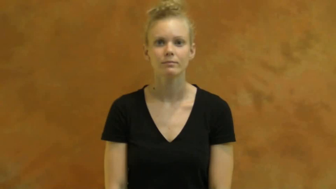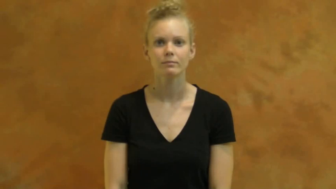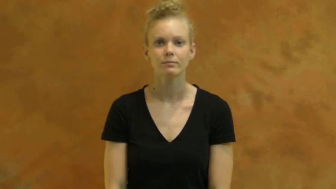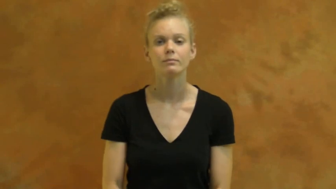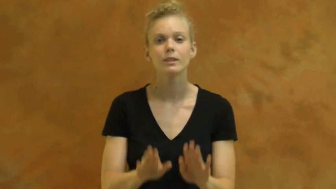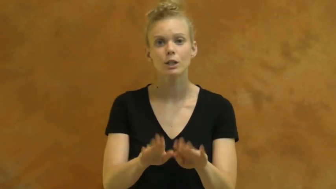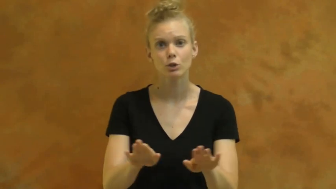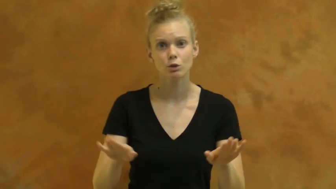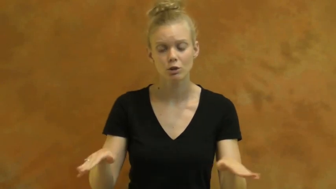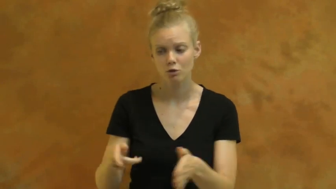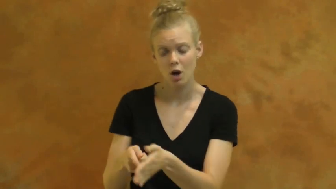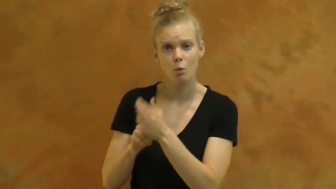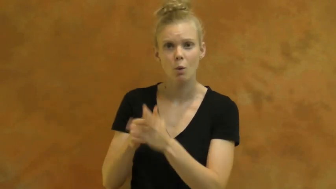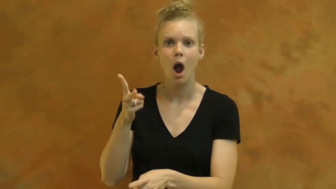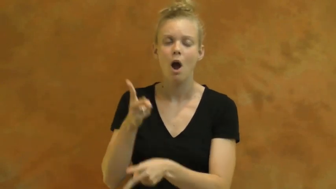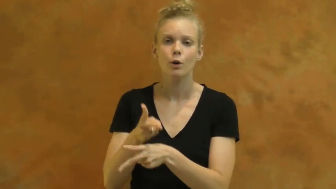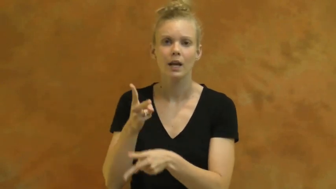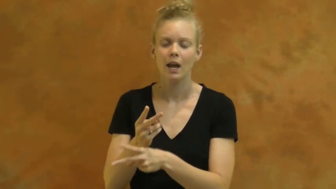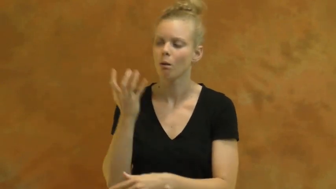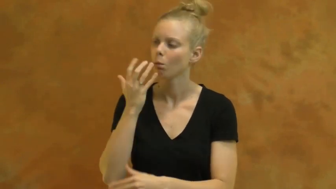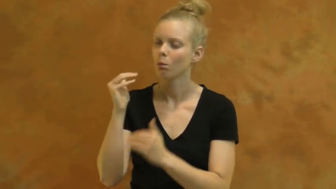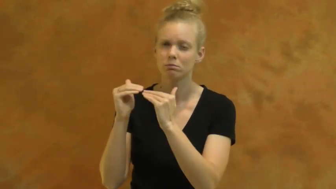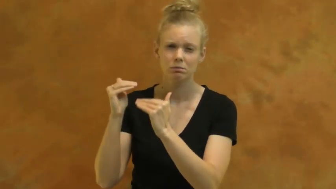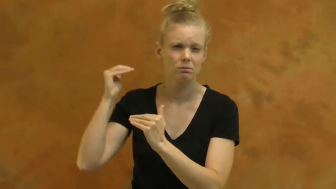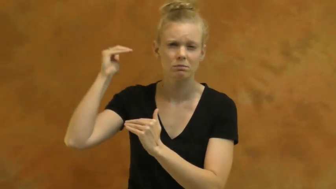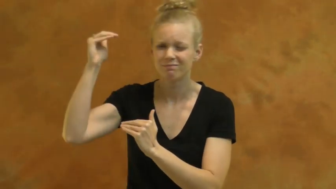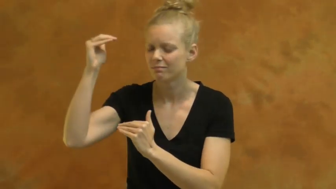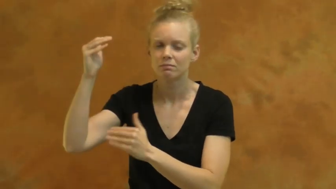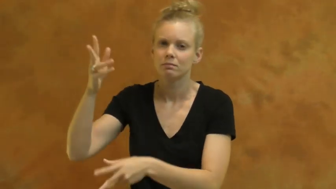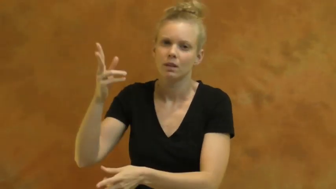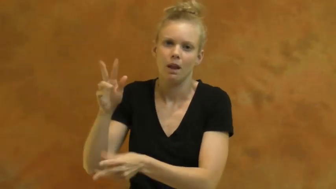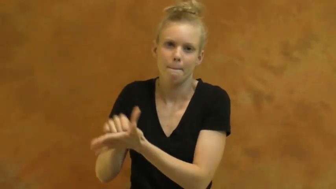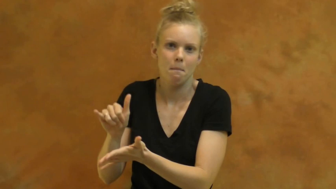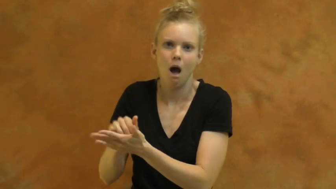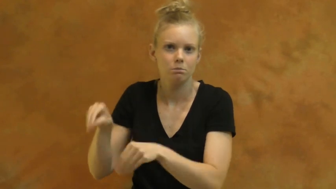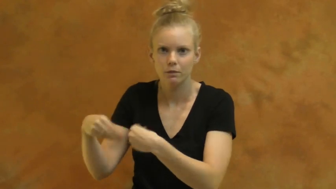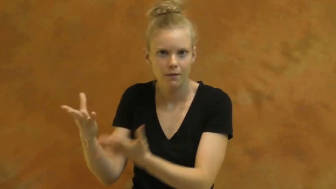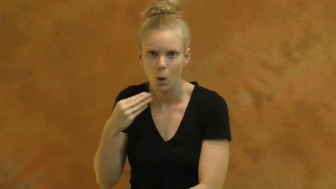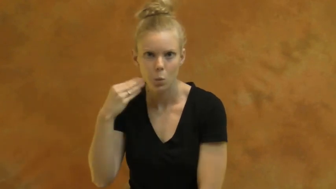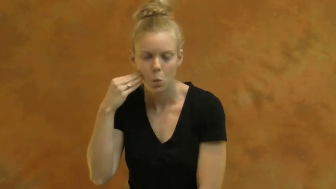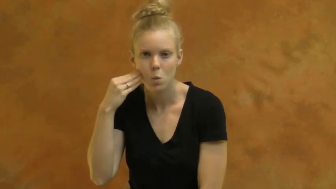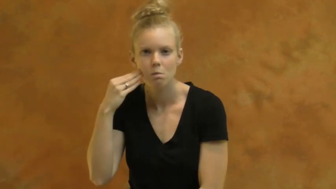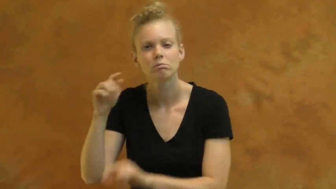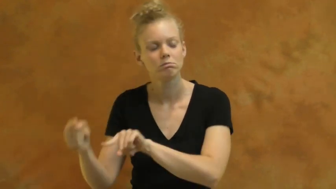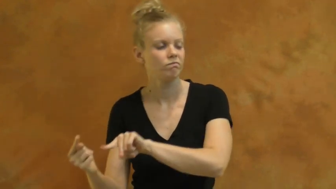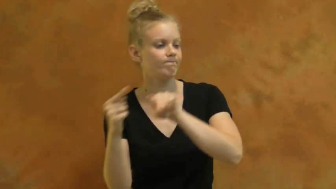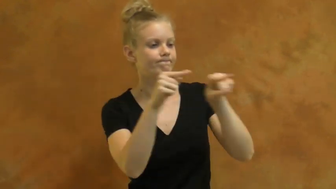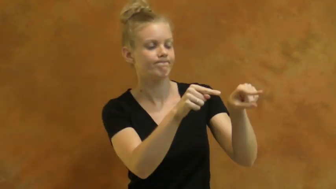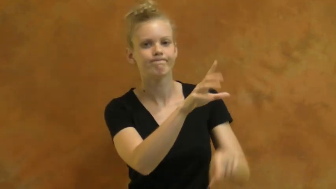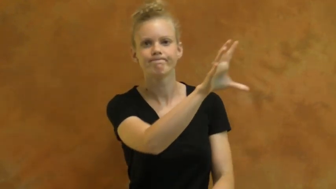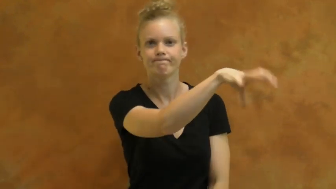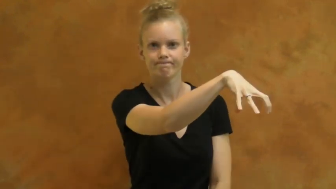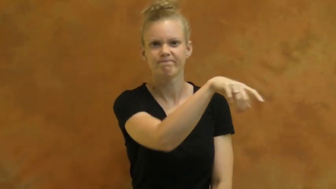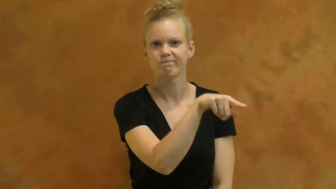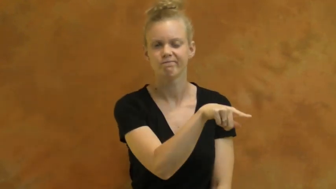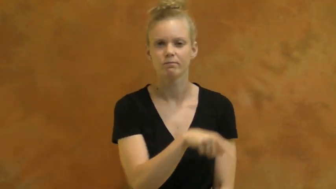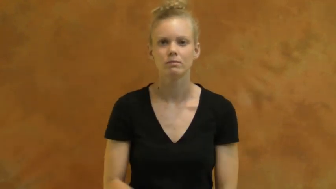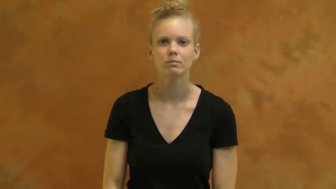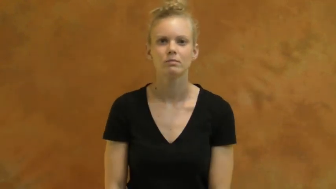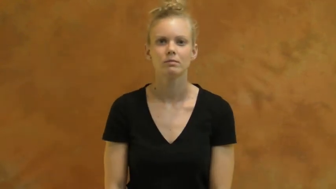residental nursery